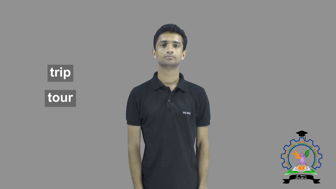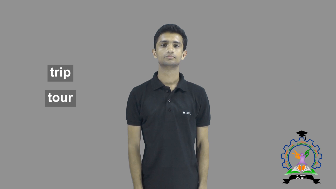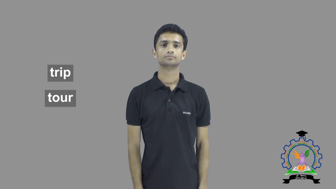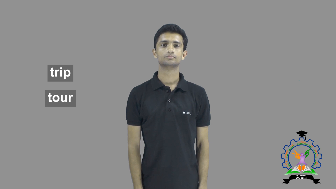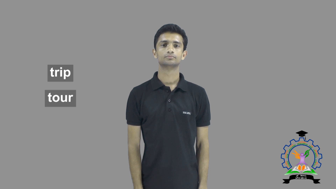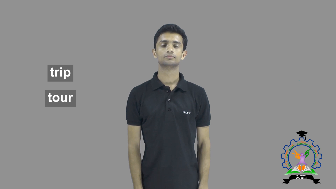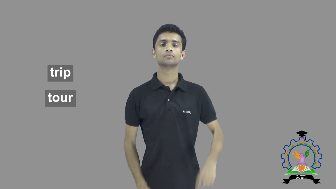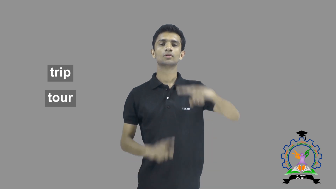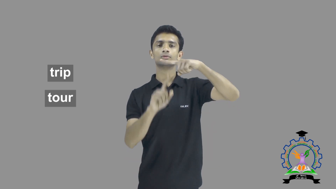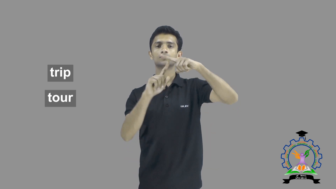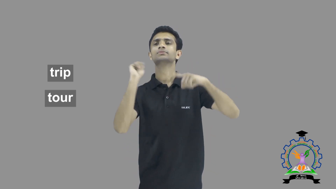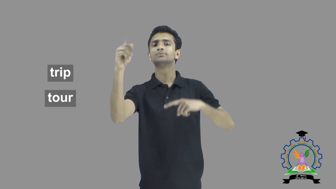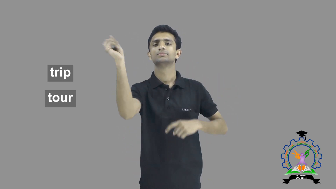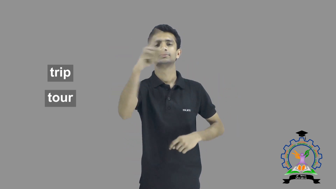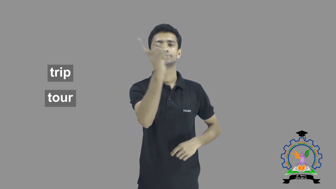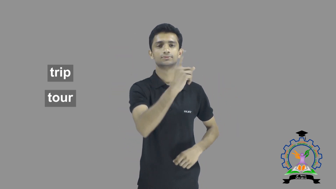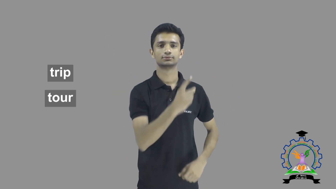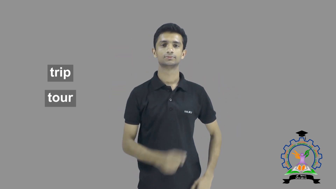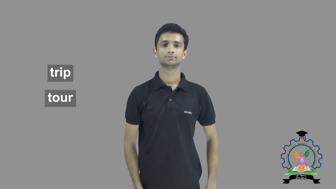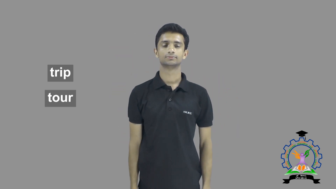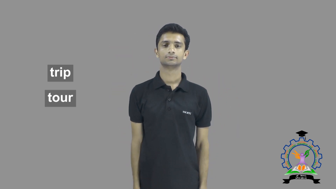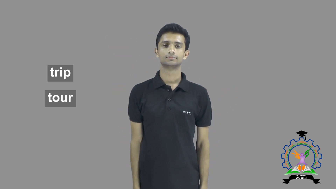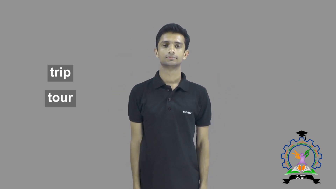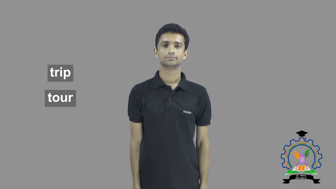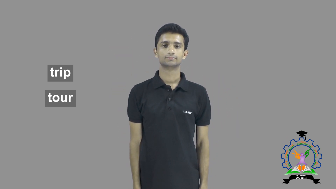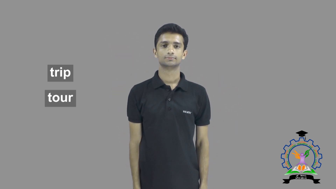trip, tour